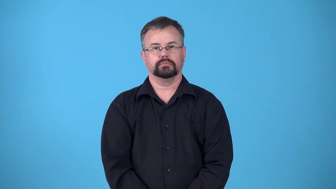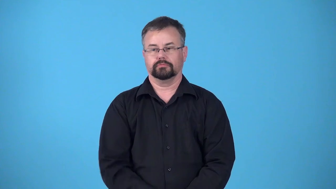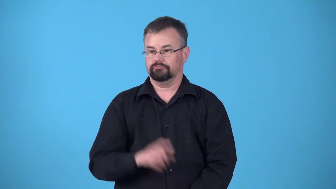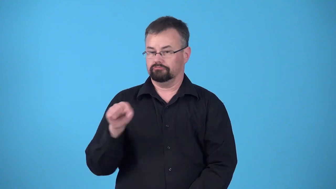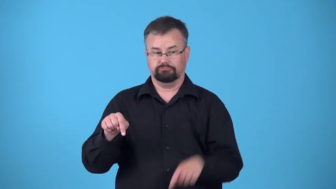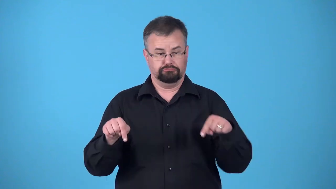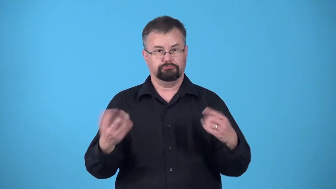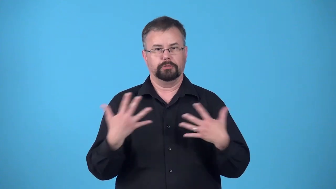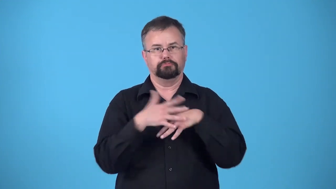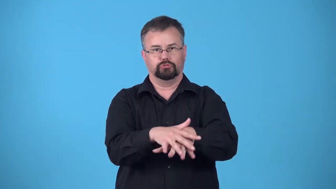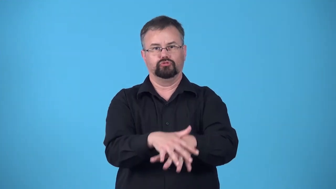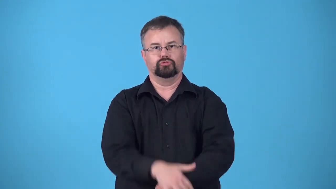combine